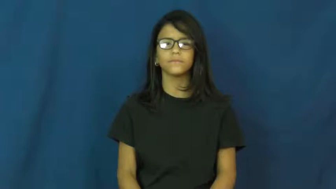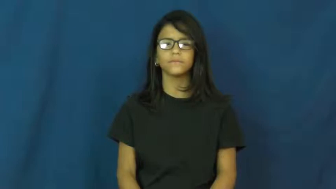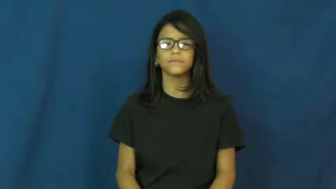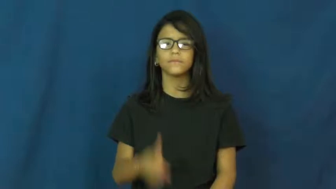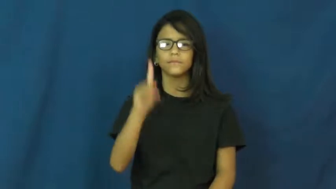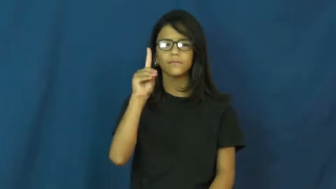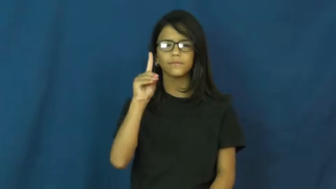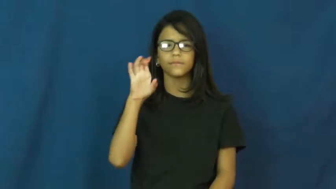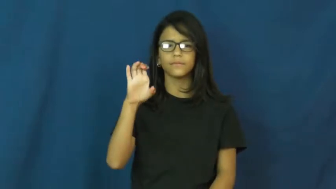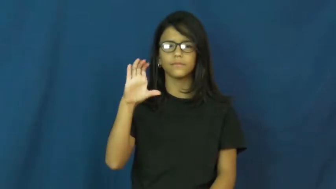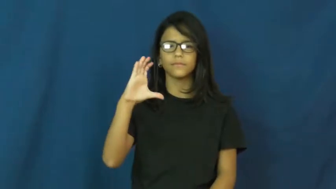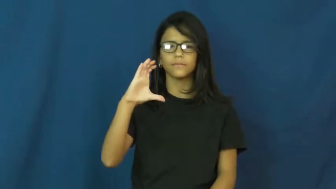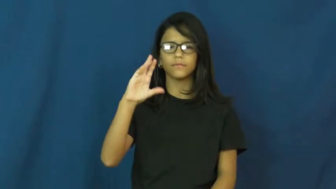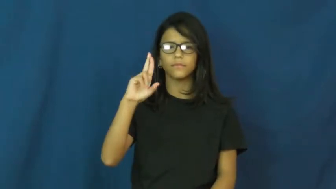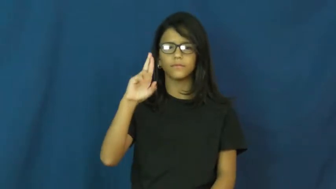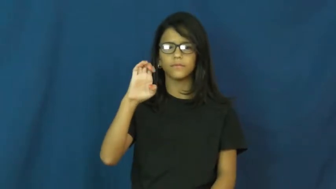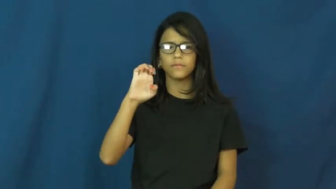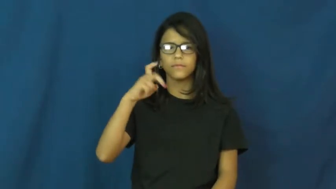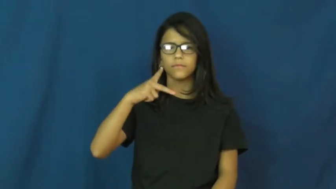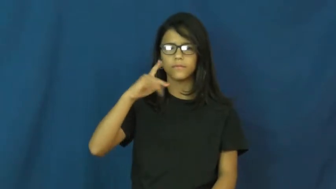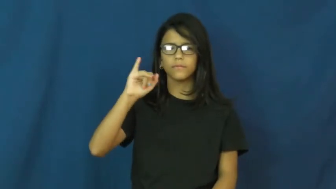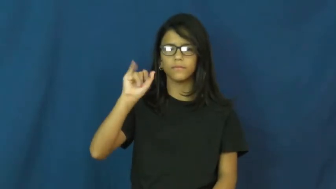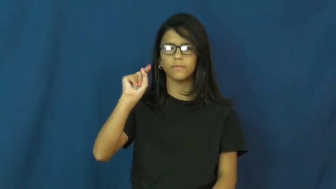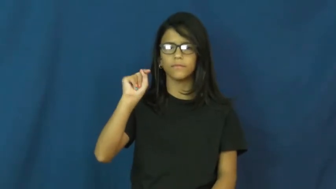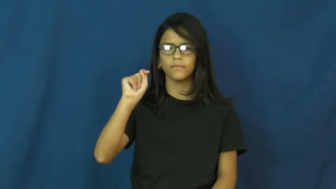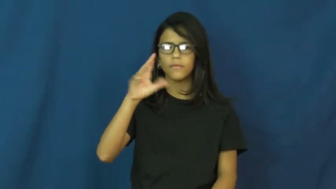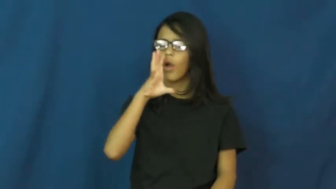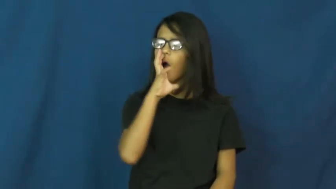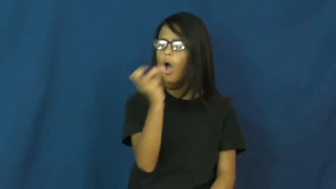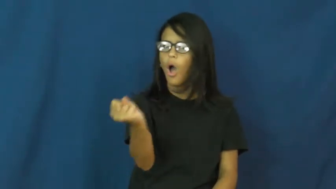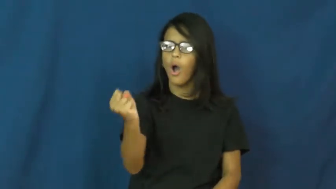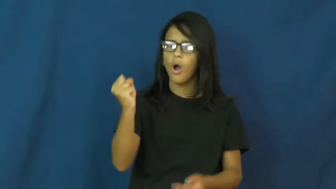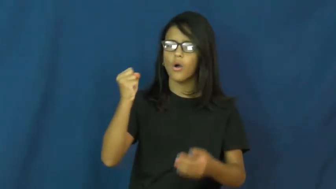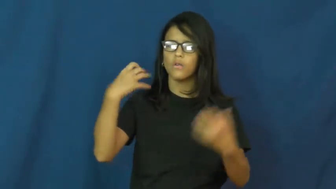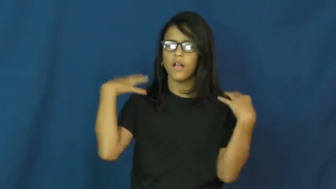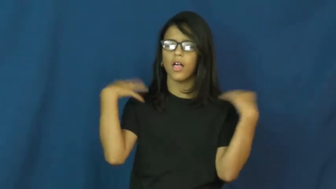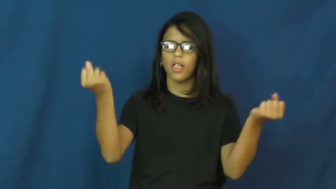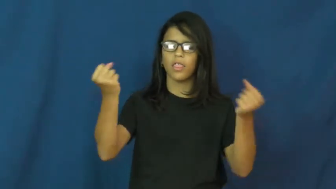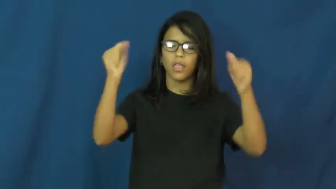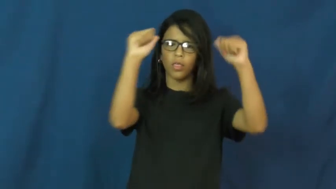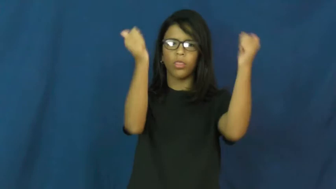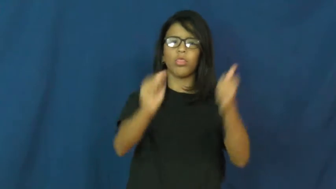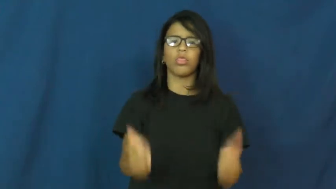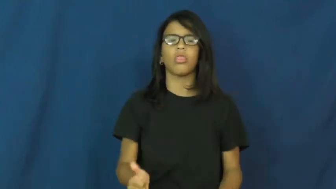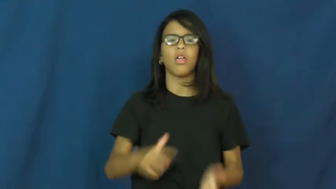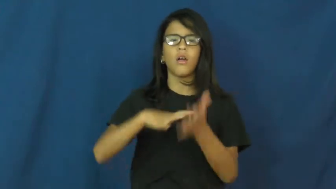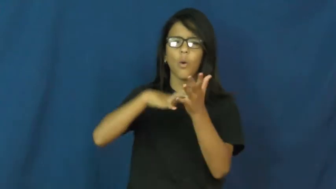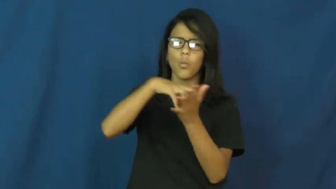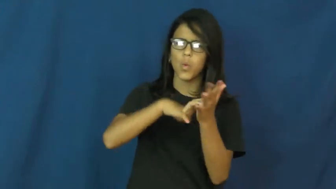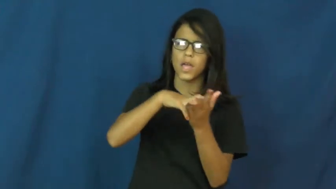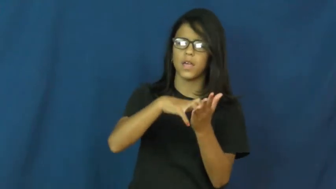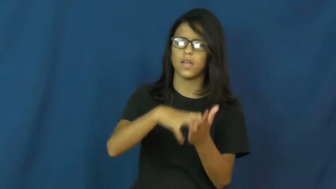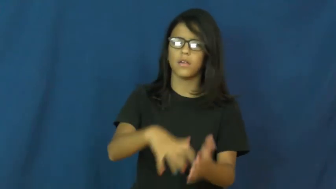decrepit-health